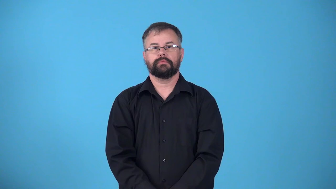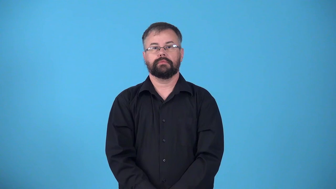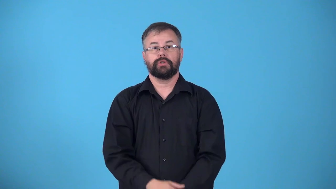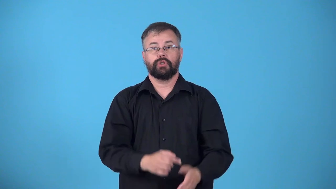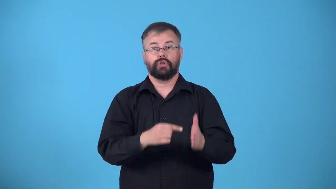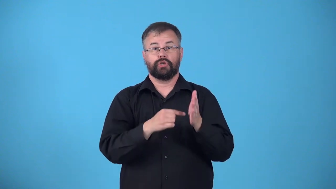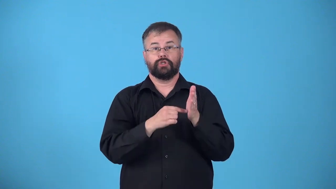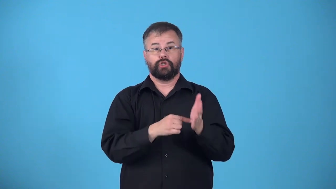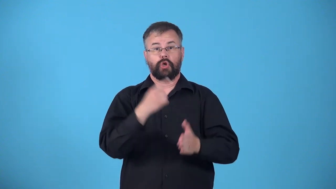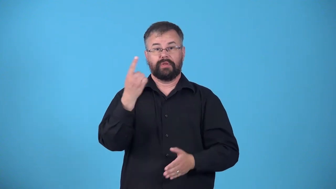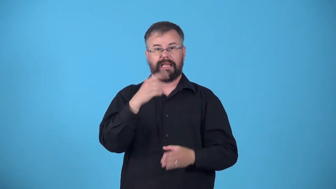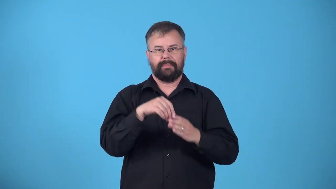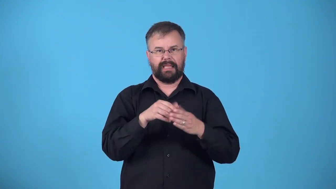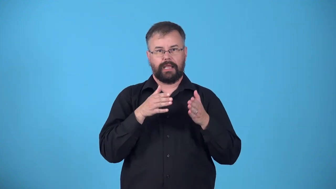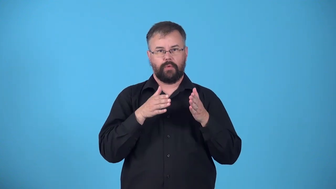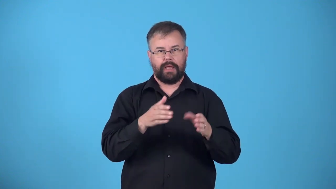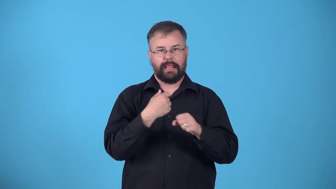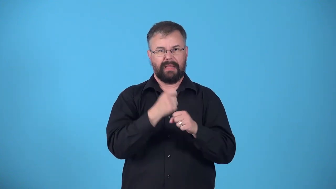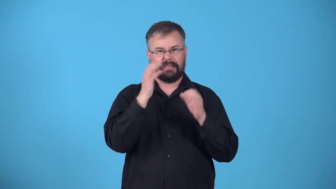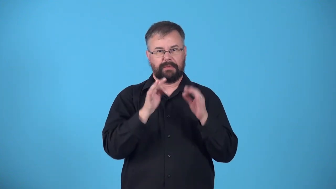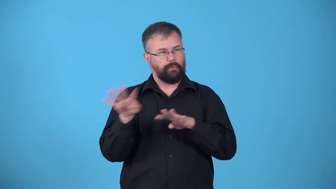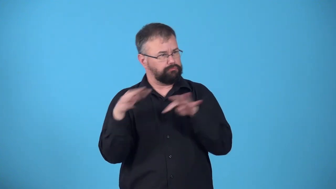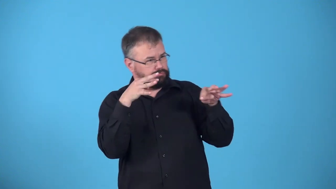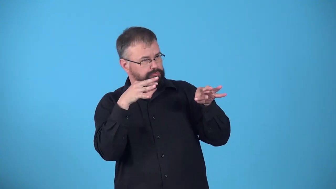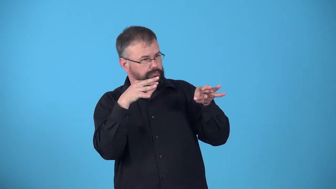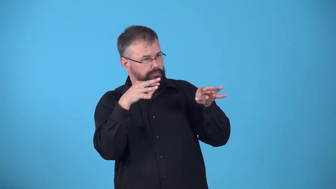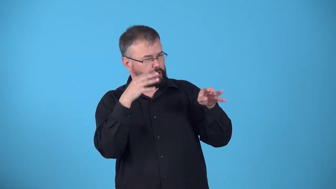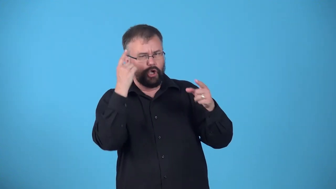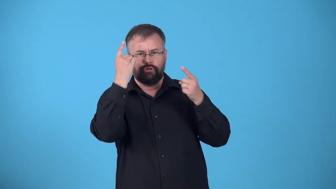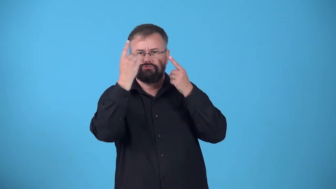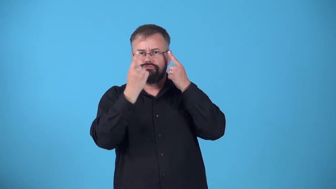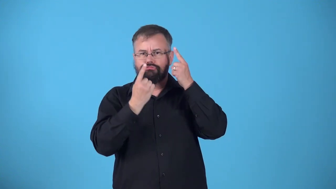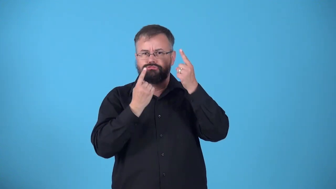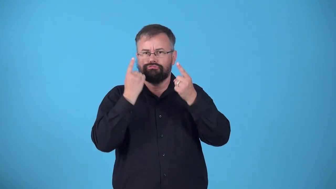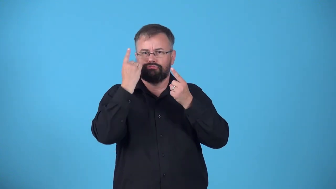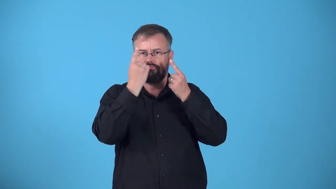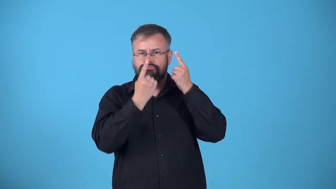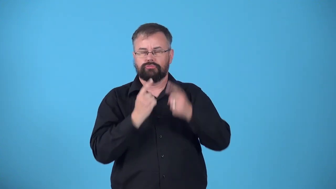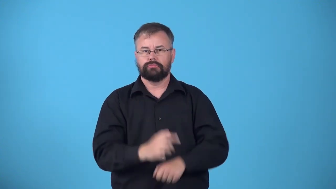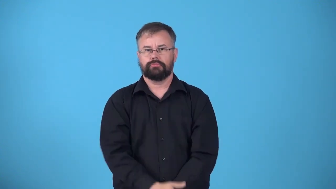highlight